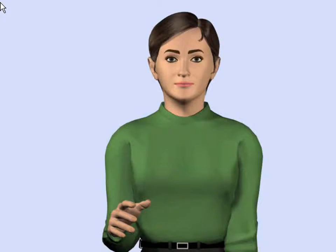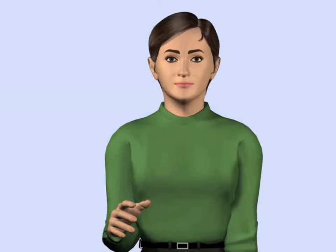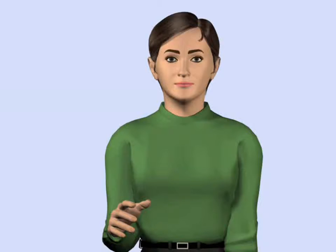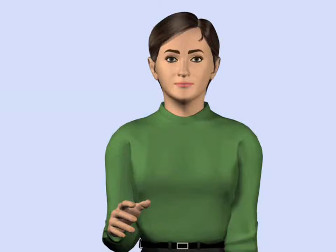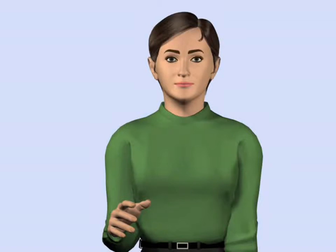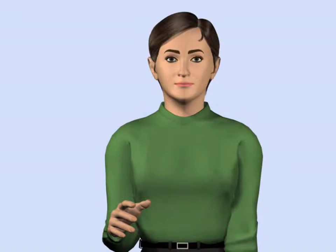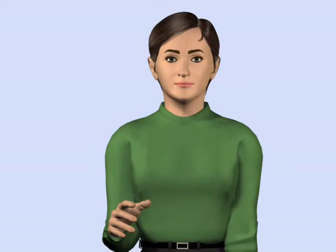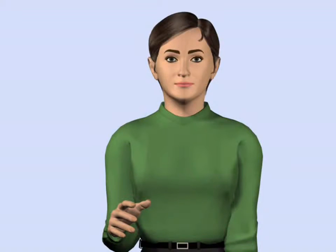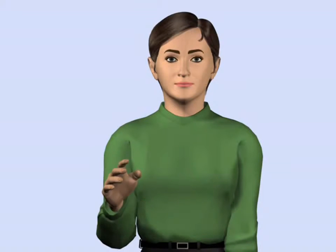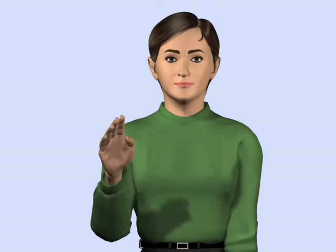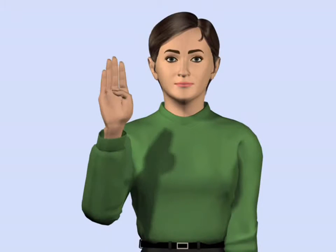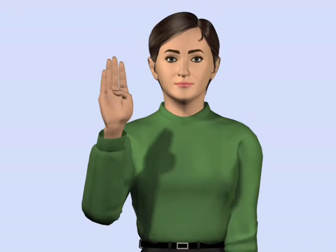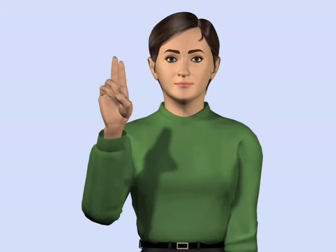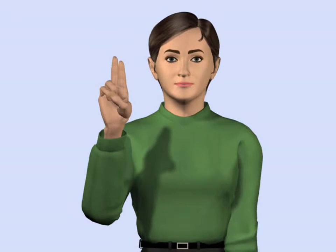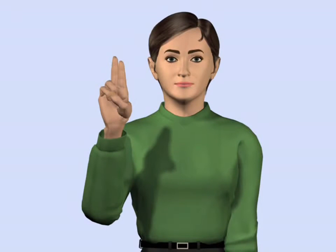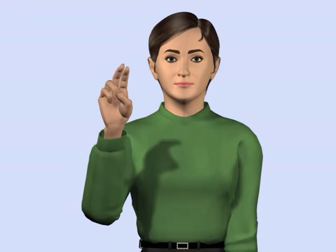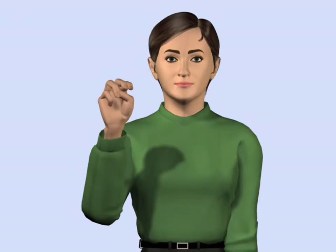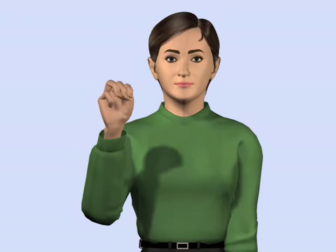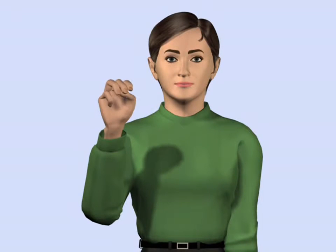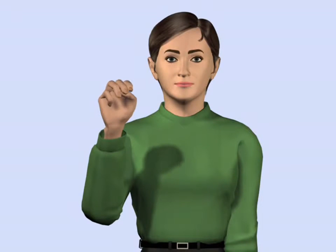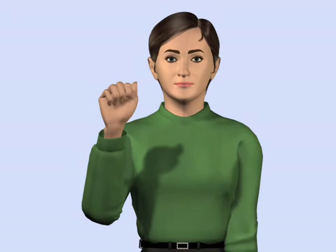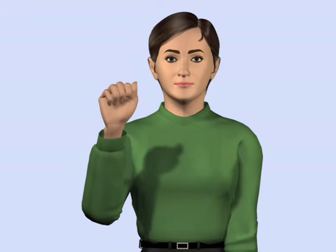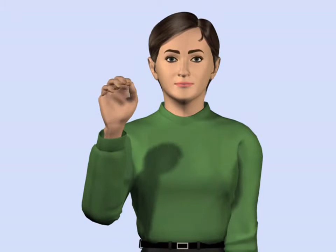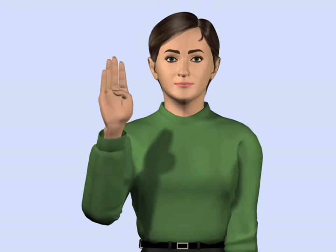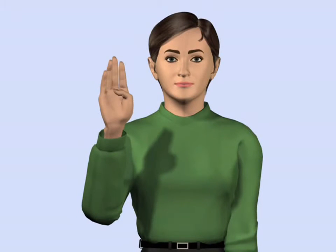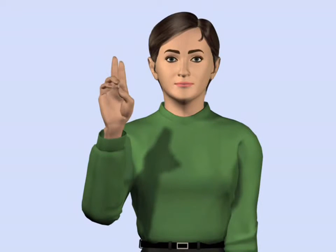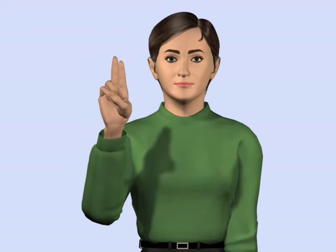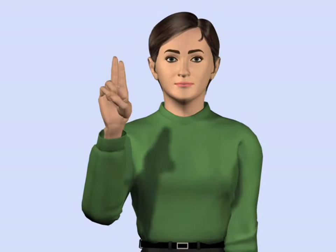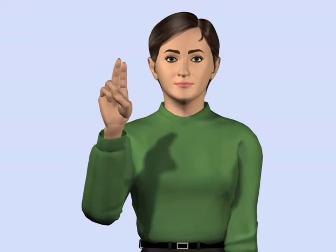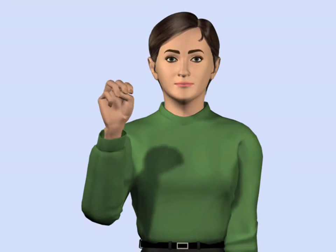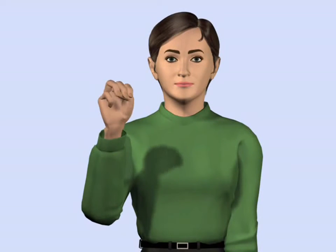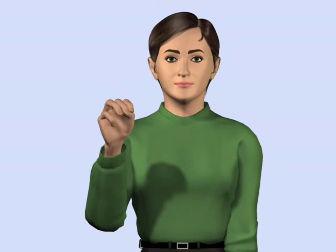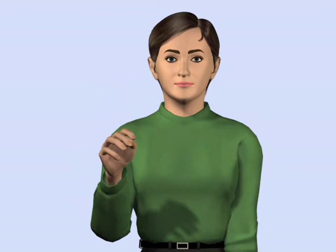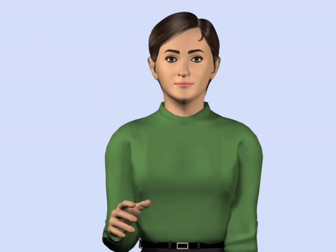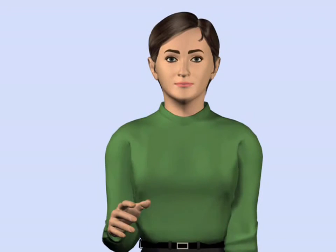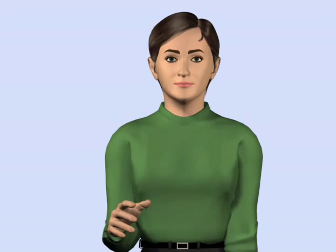hum a bum